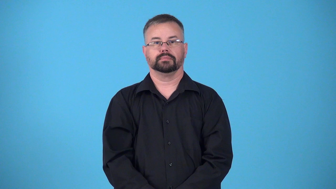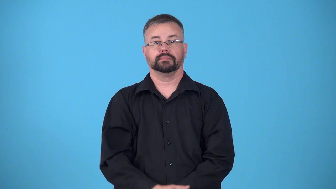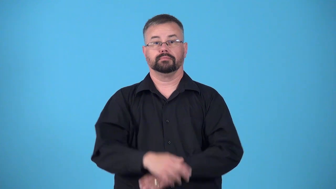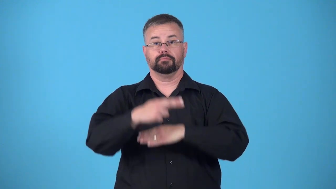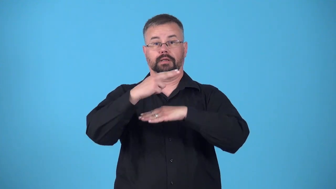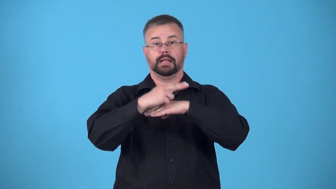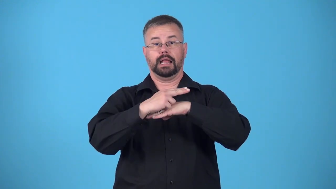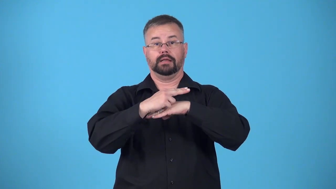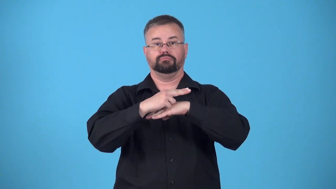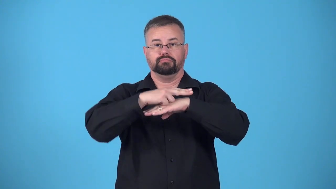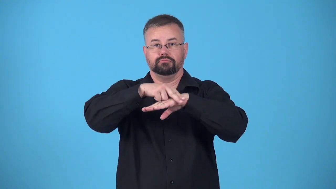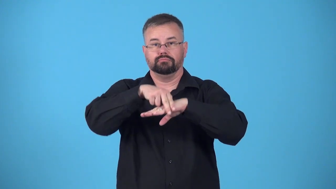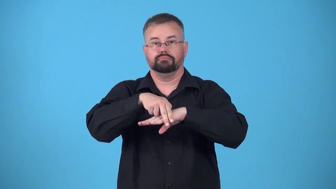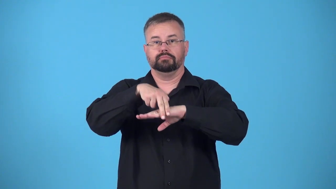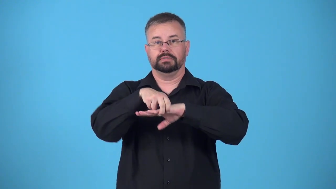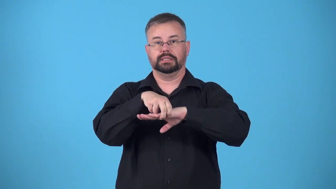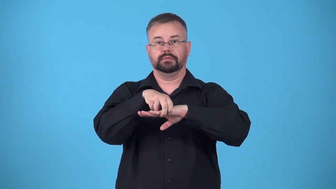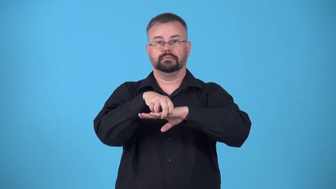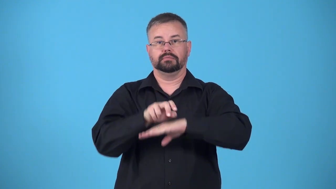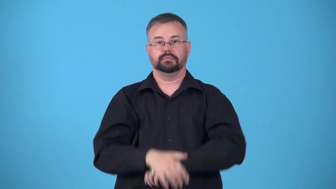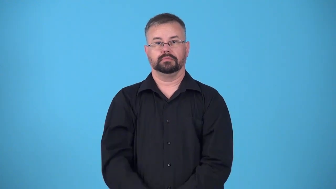sit up